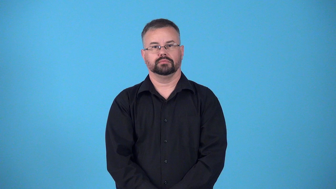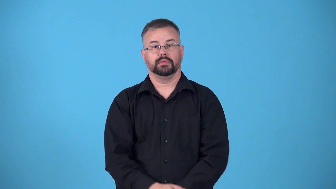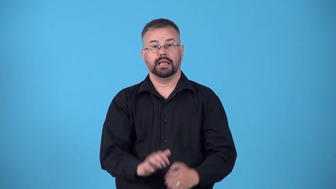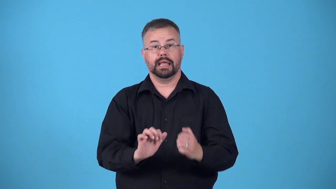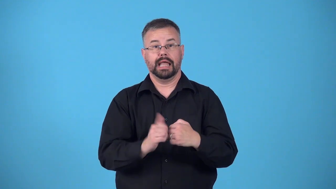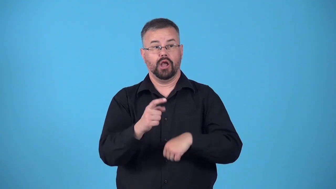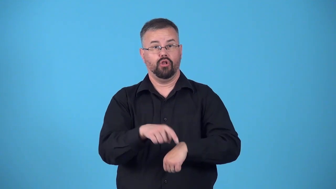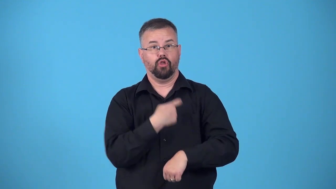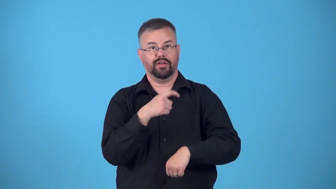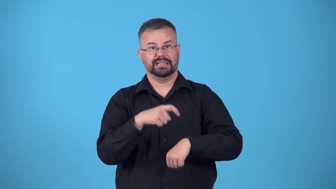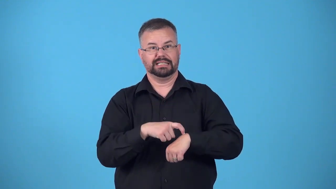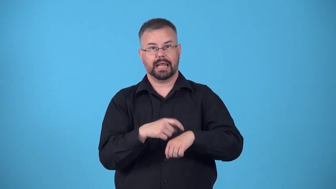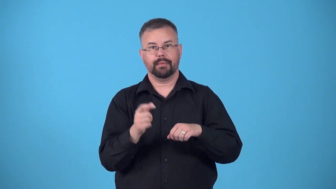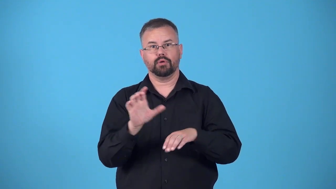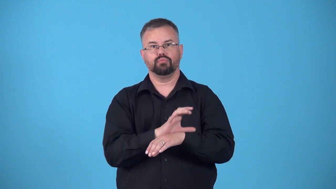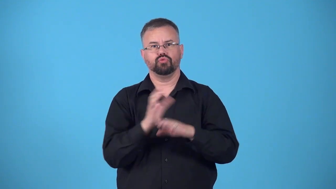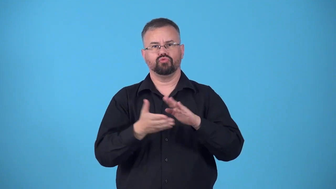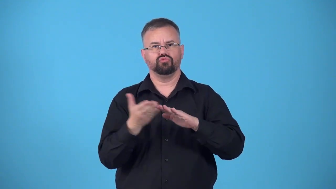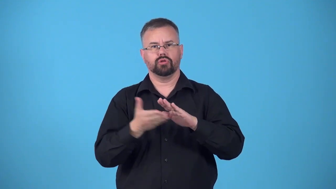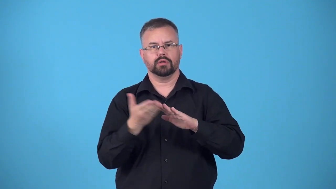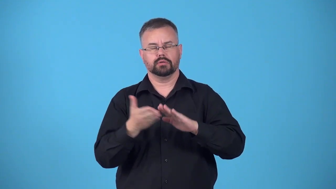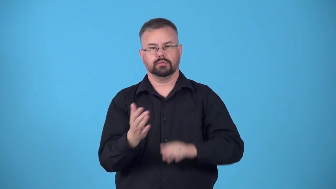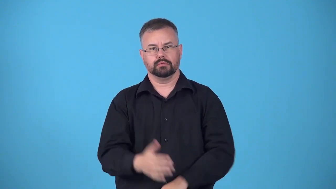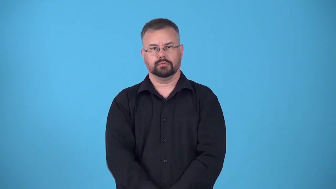run time